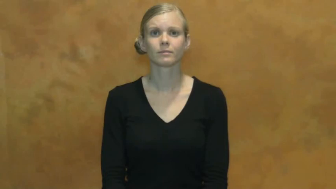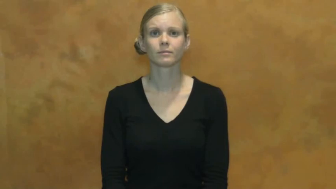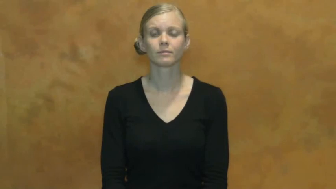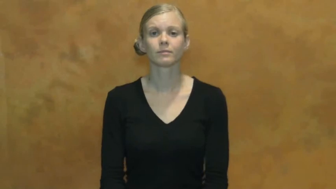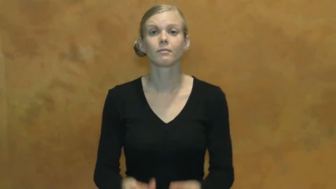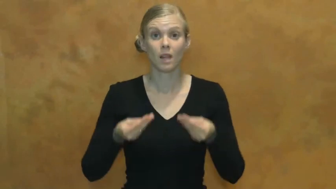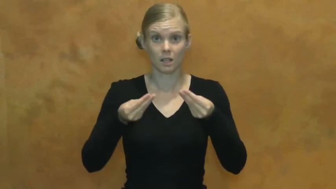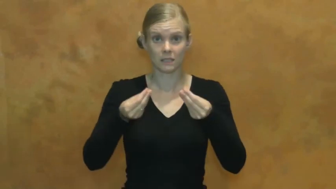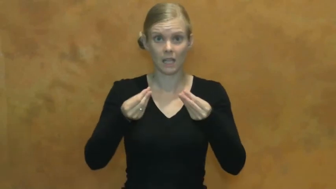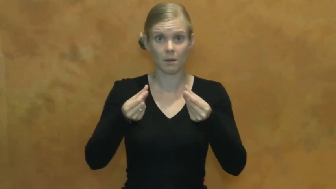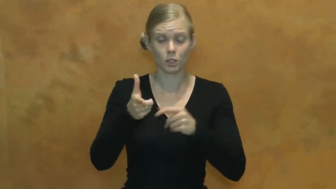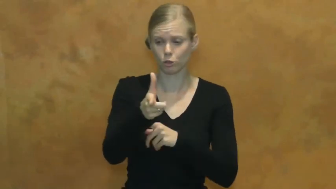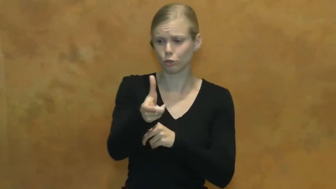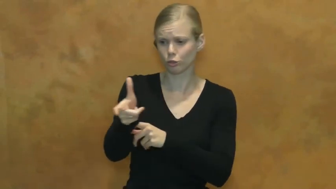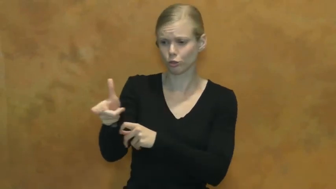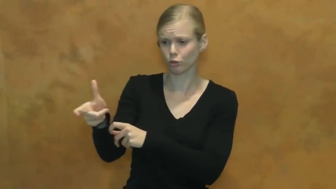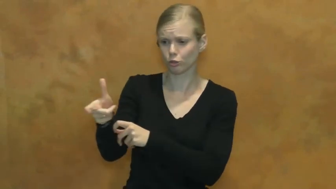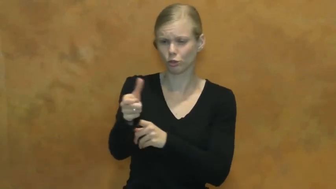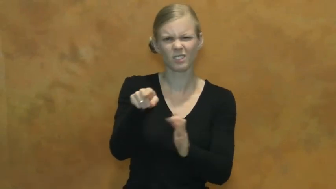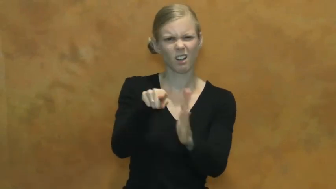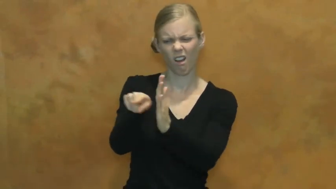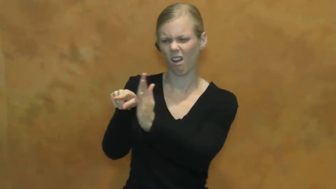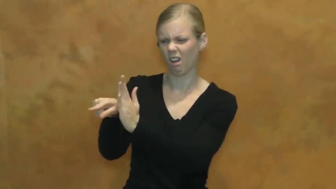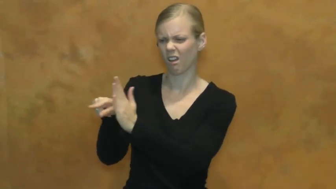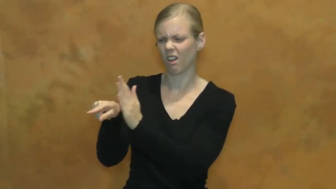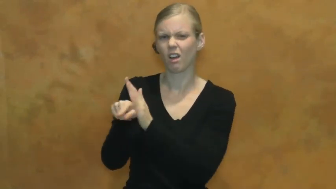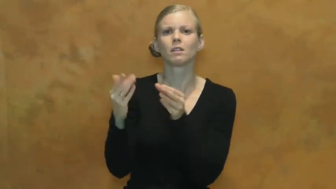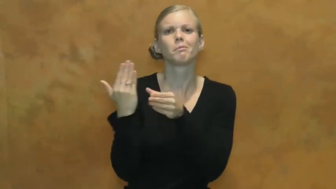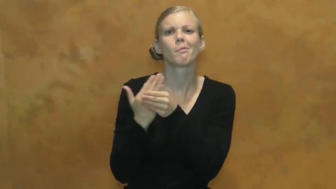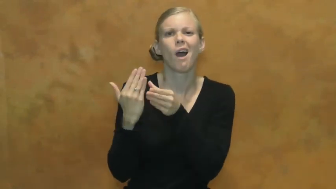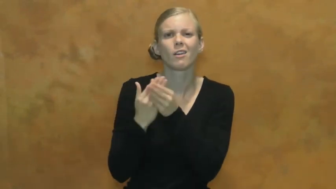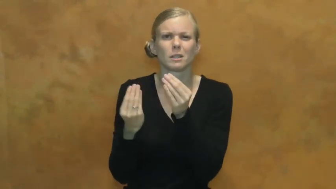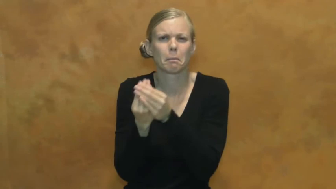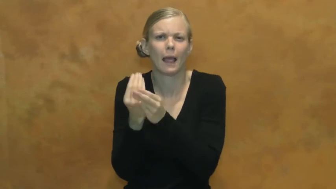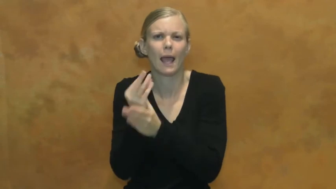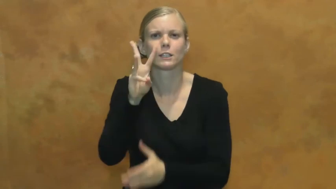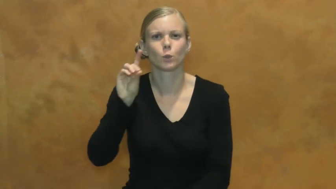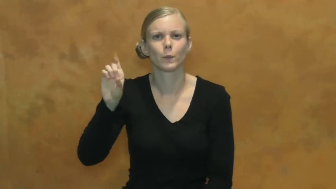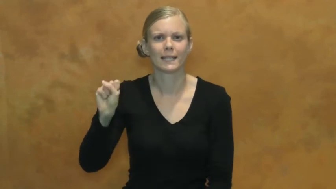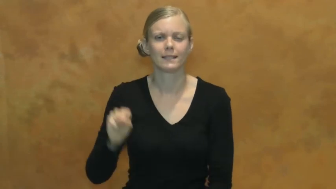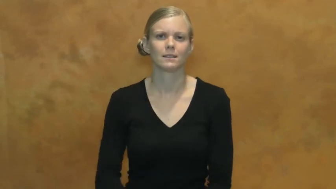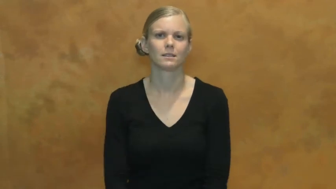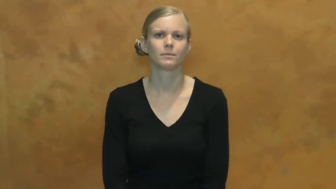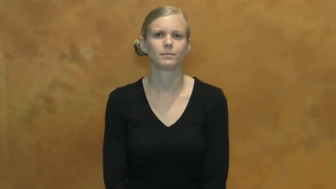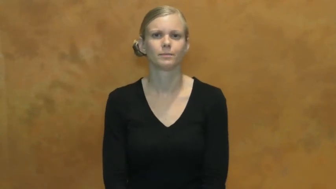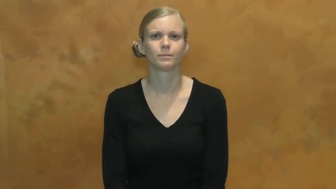herbicide